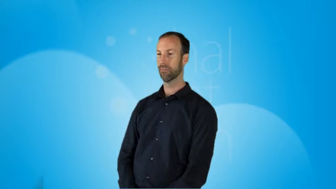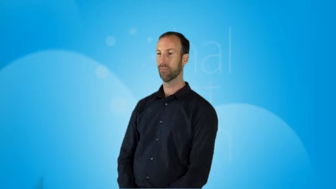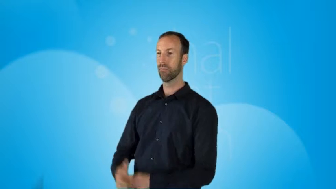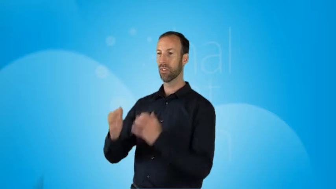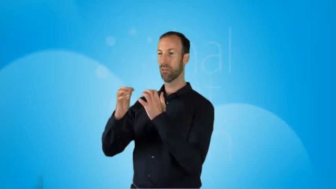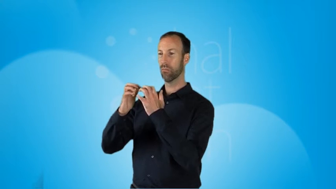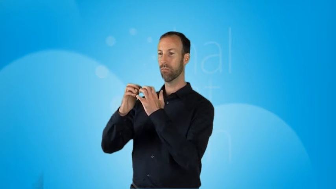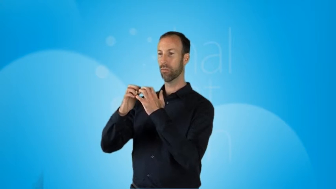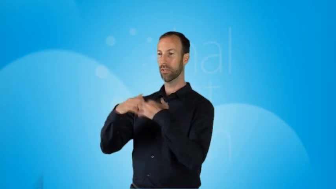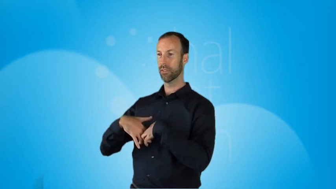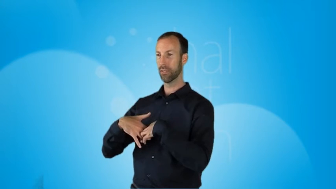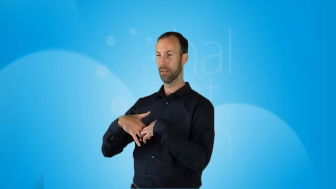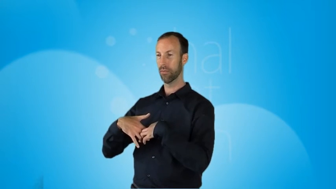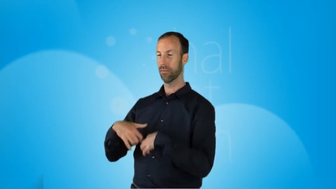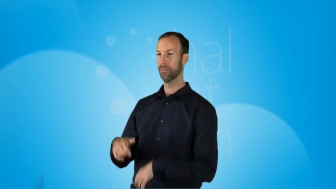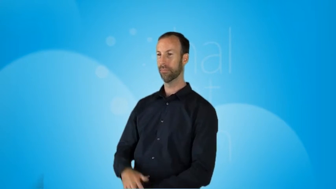breakdown